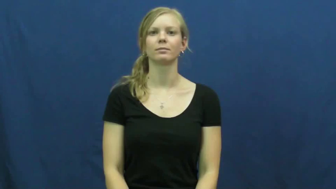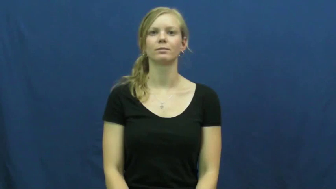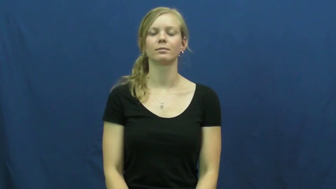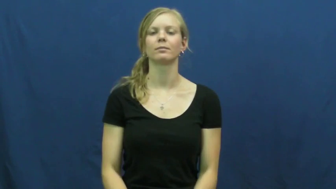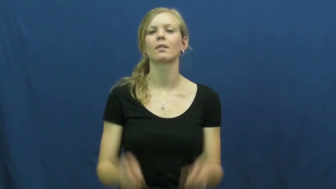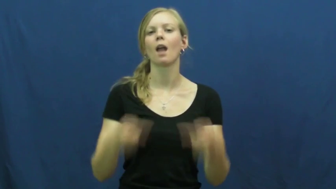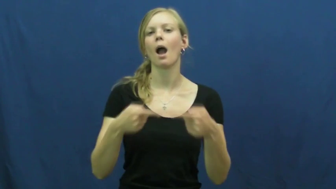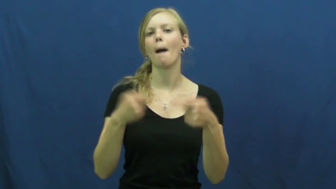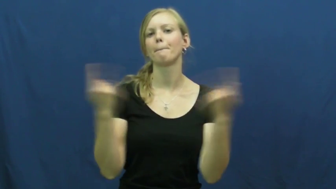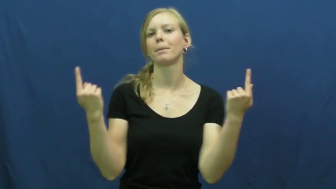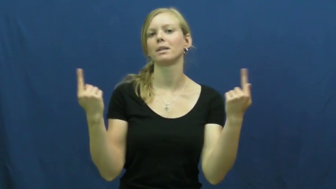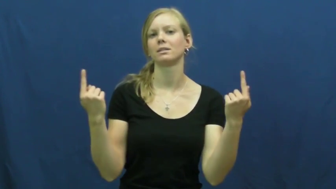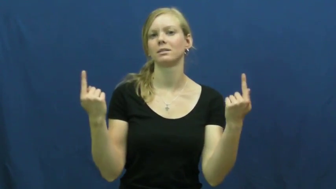"like day and night"